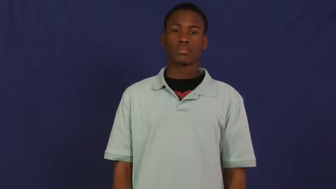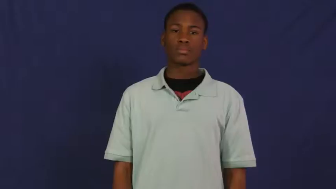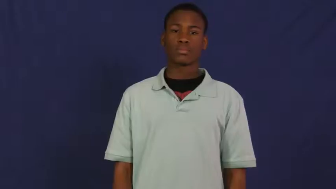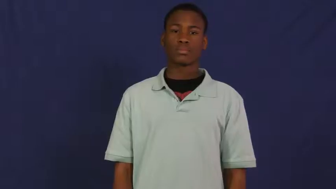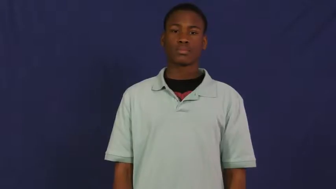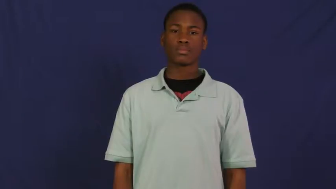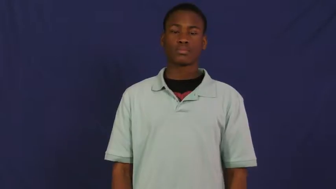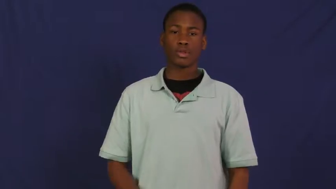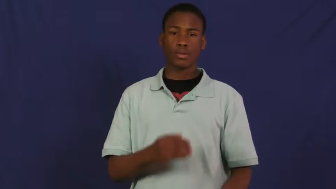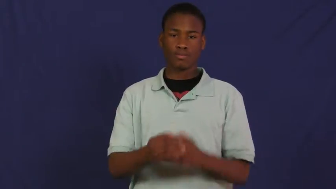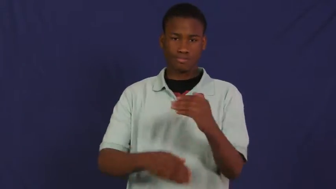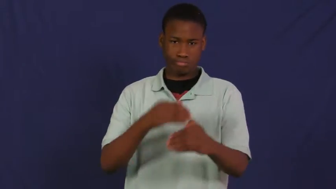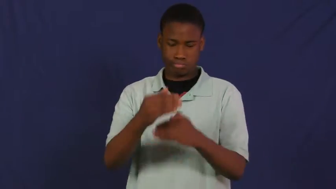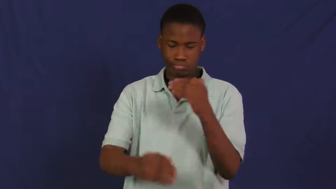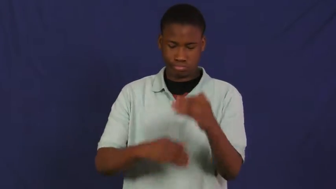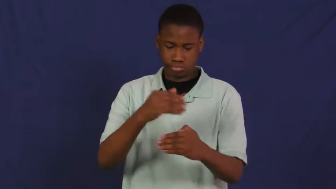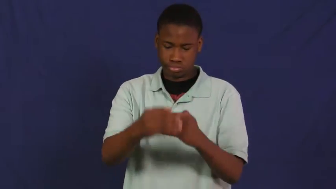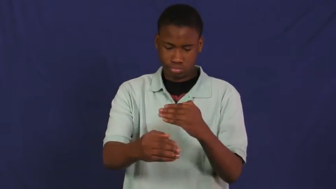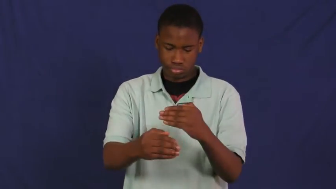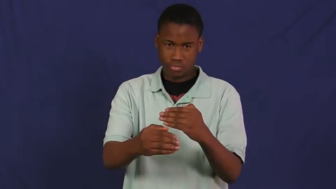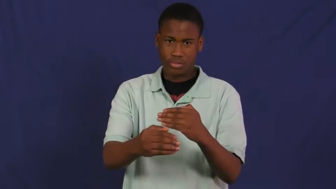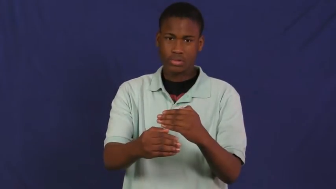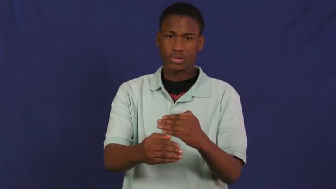move ahead,move along